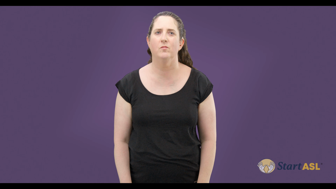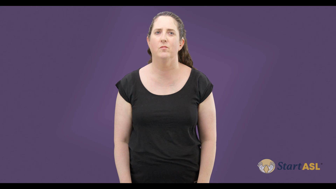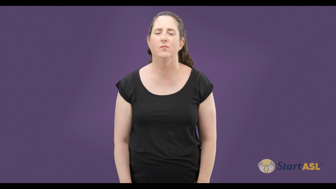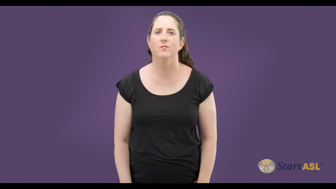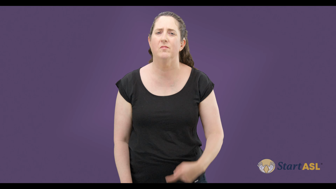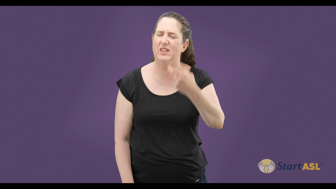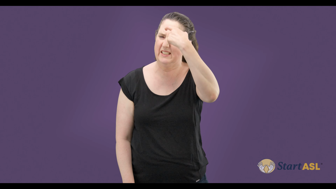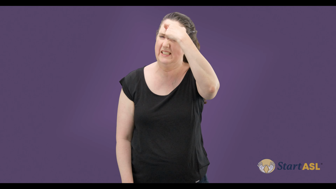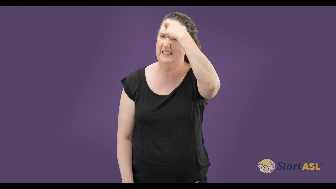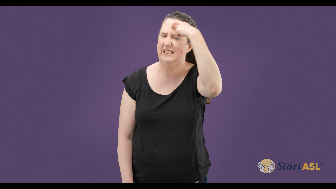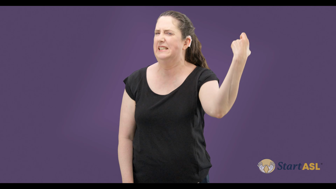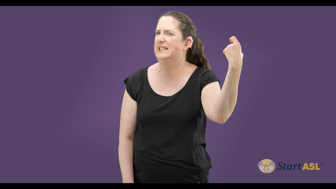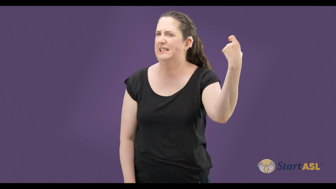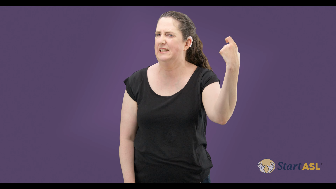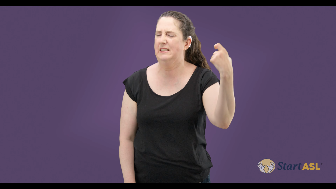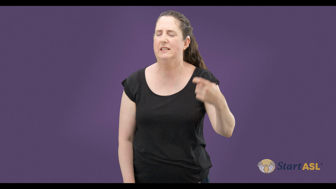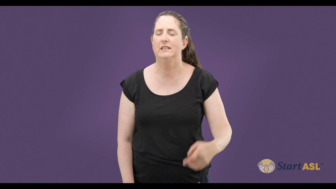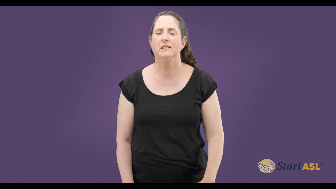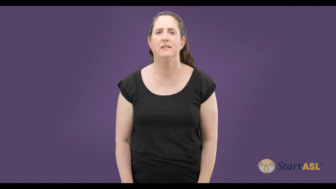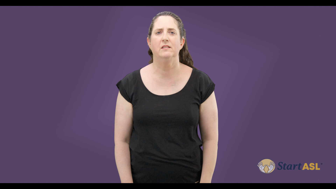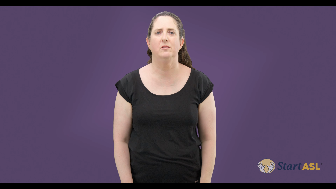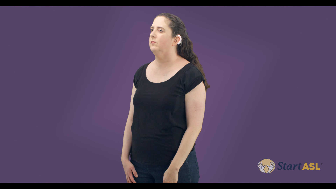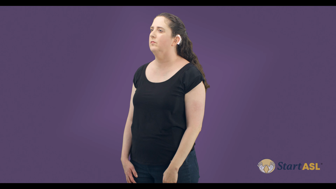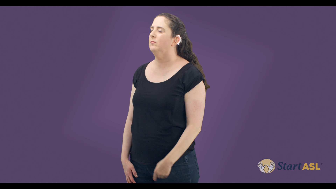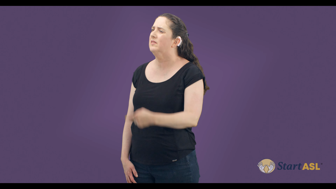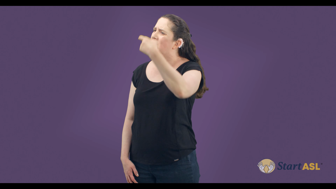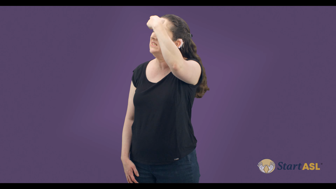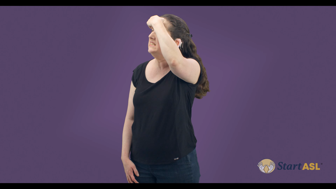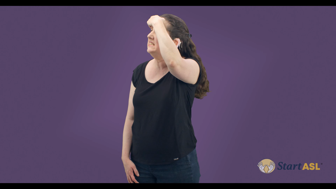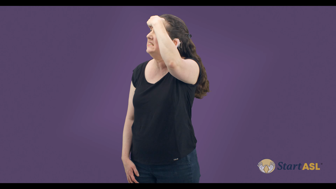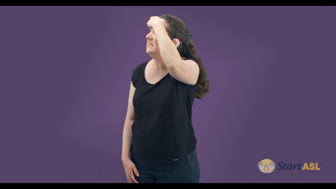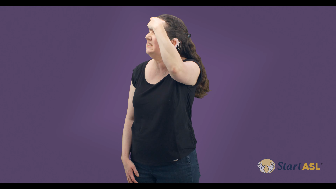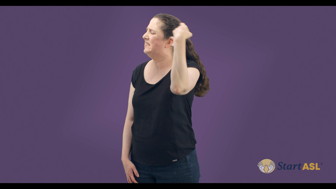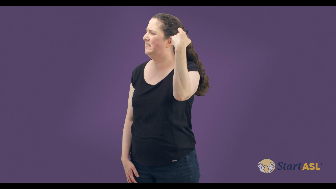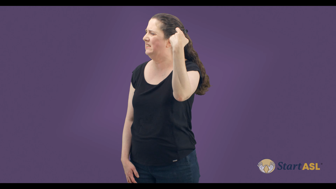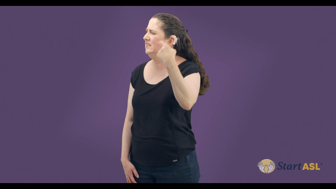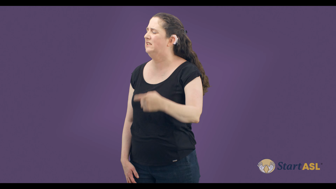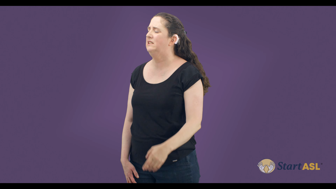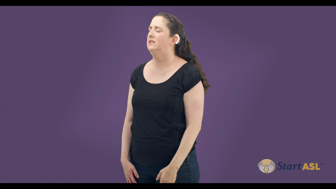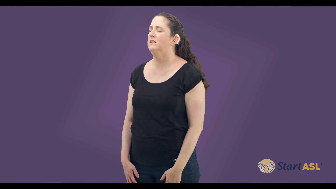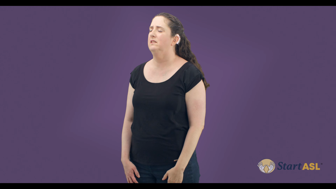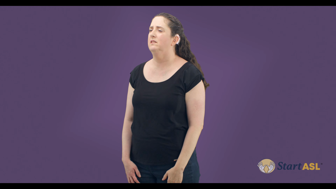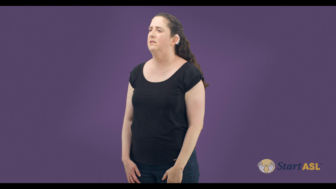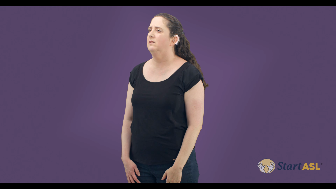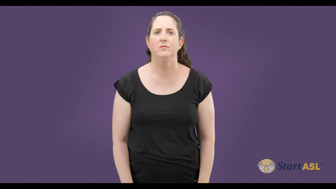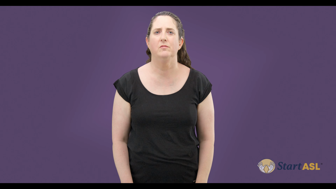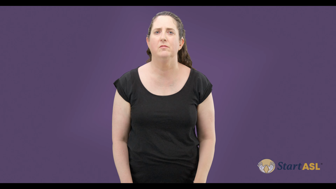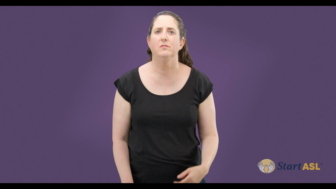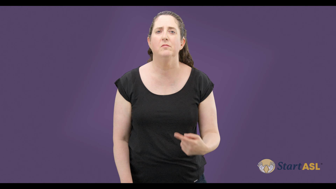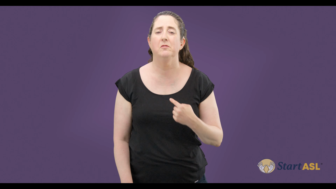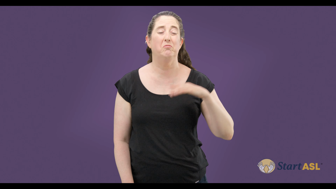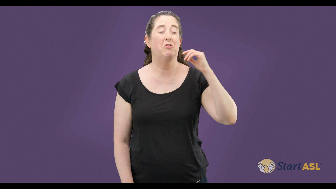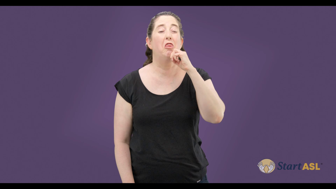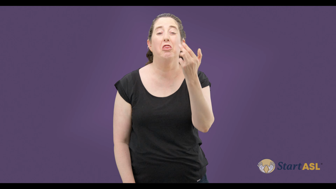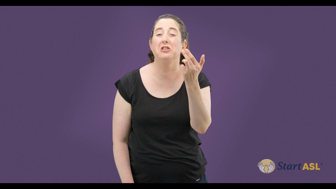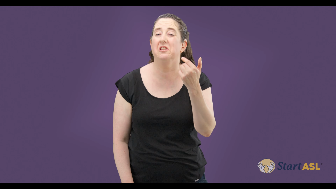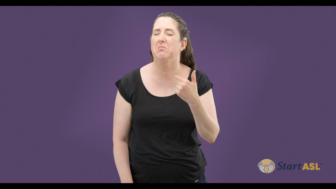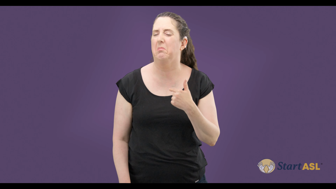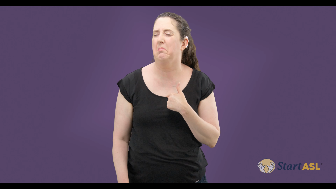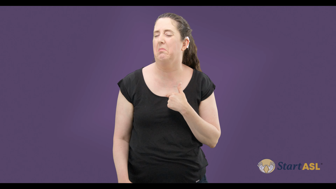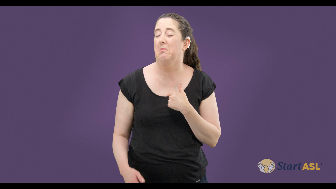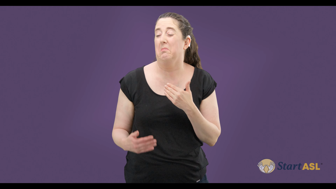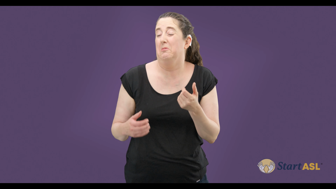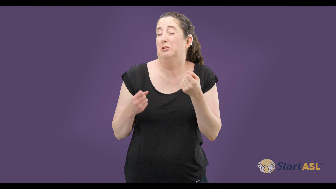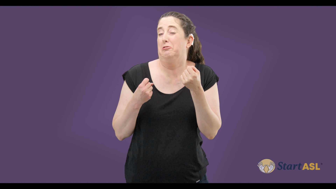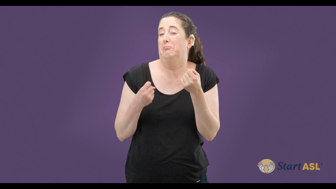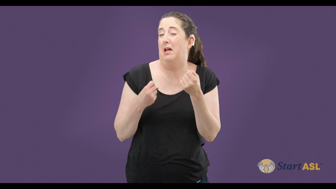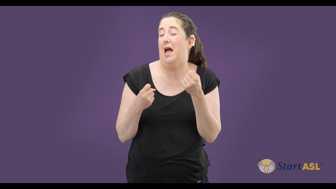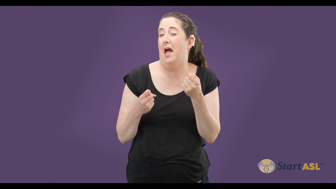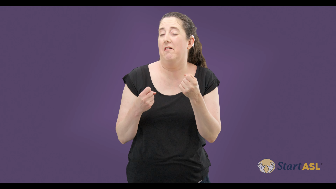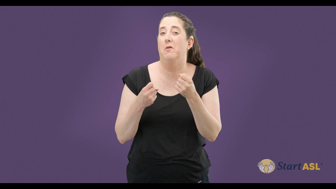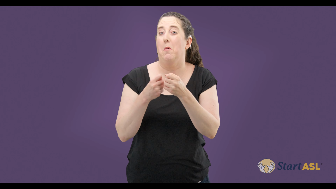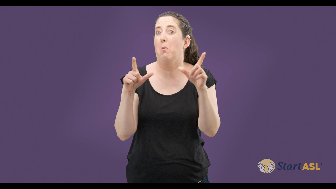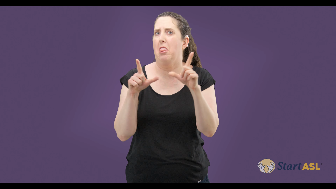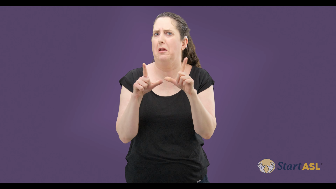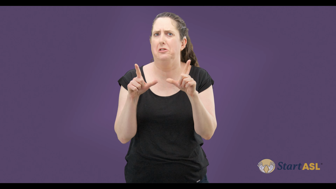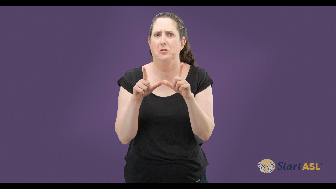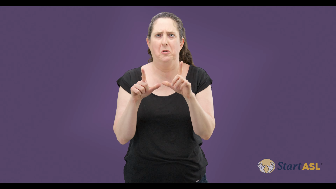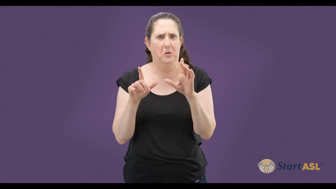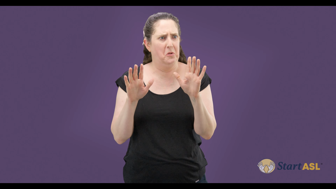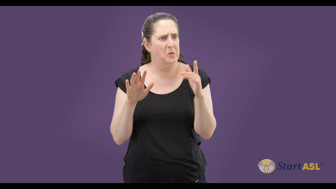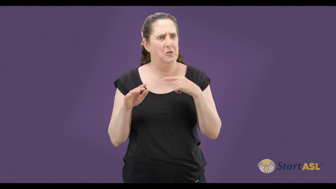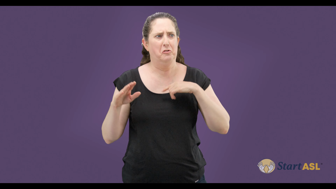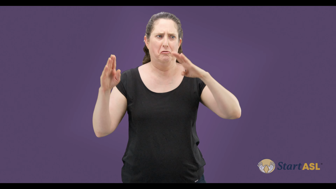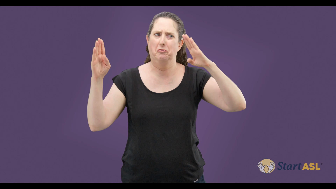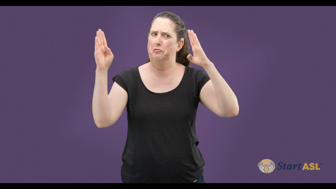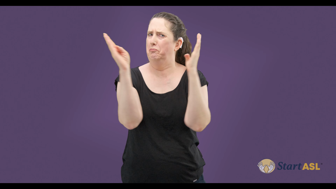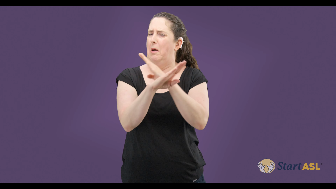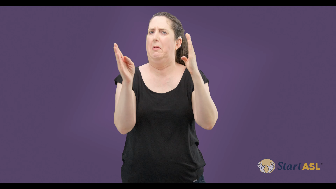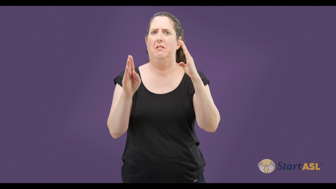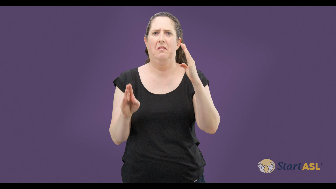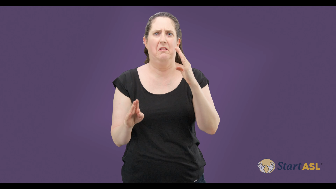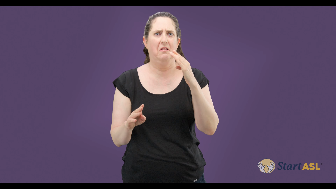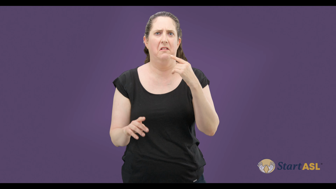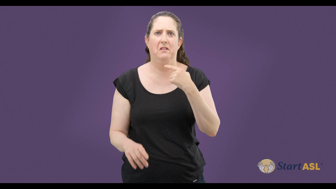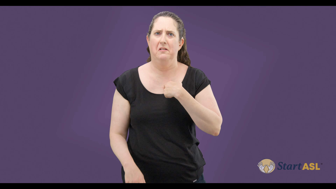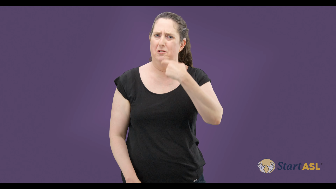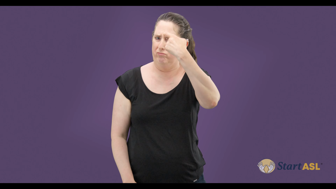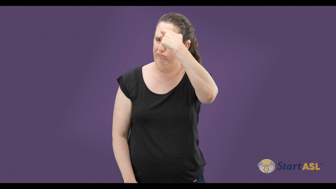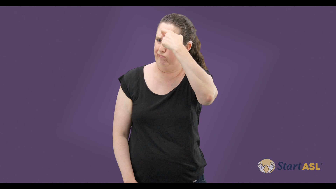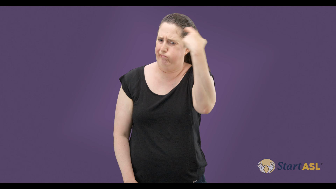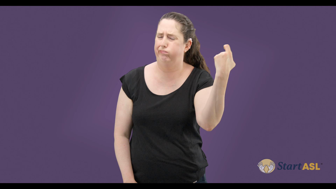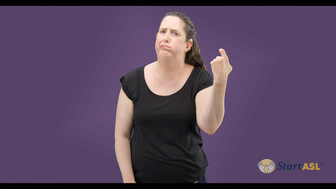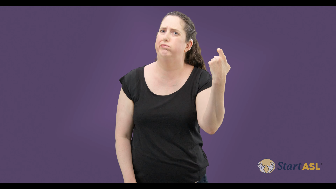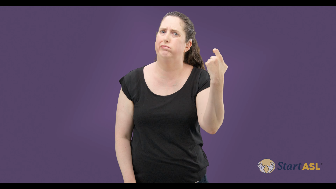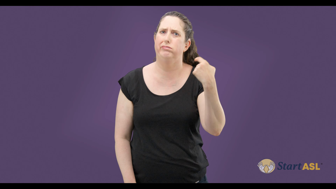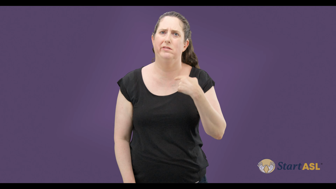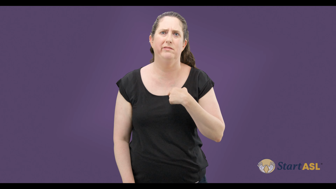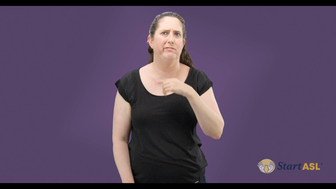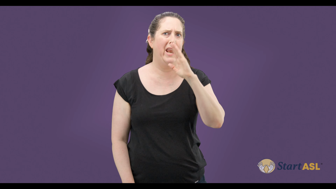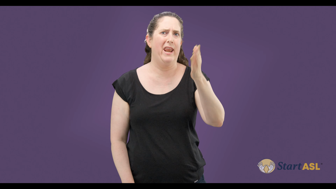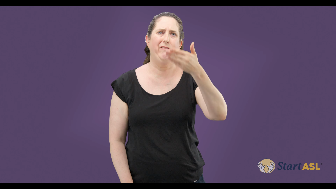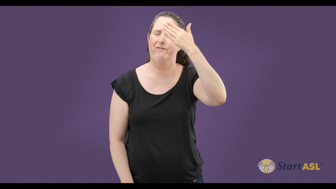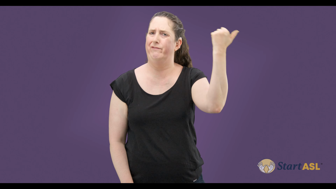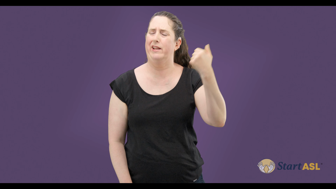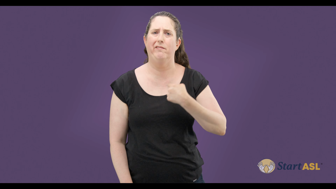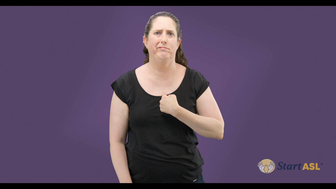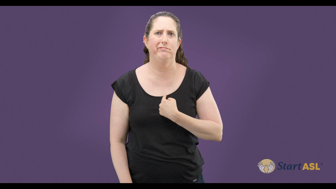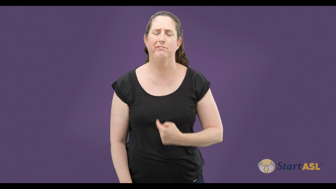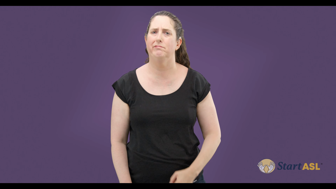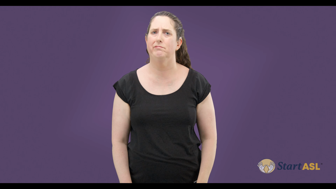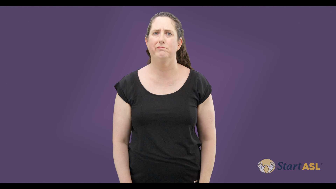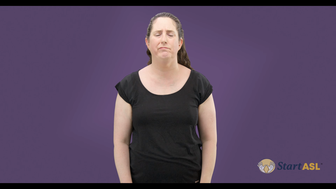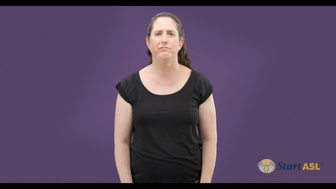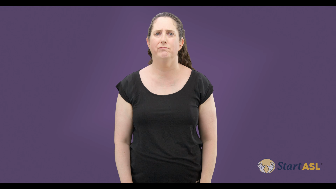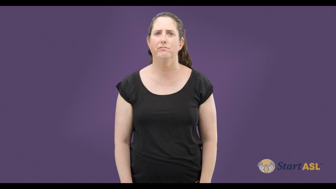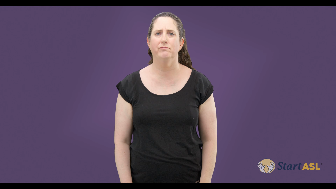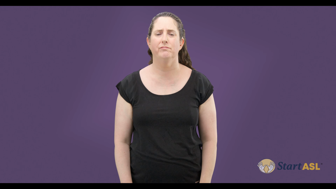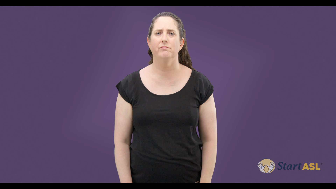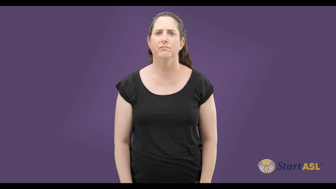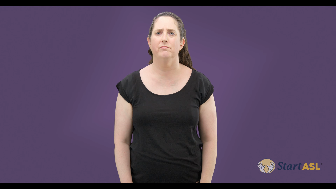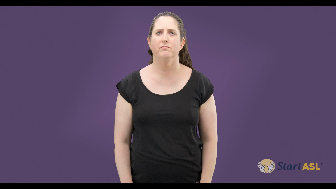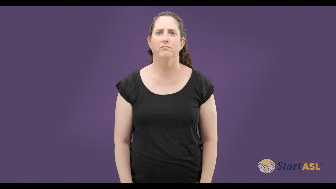scratch forehead